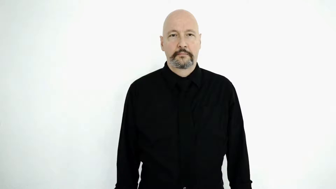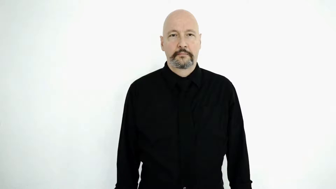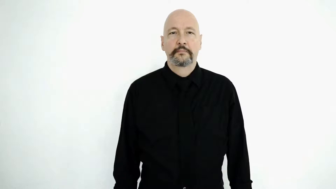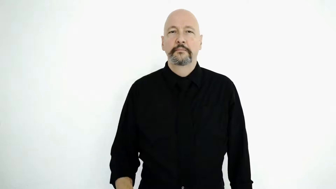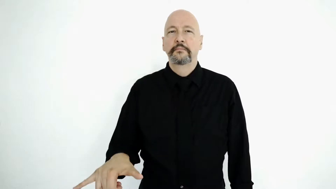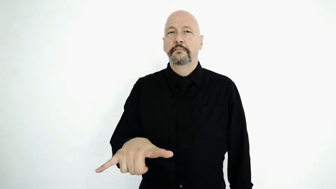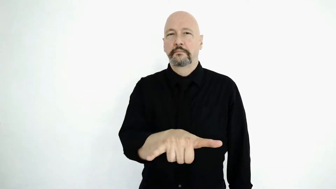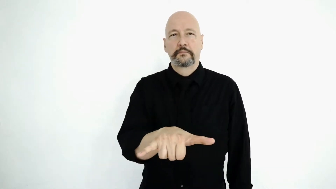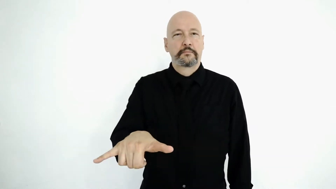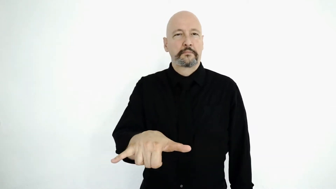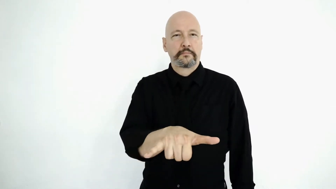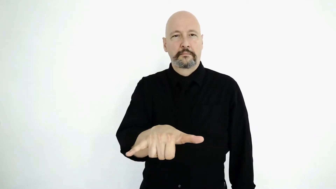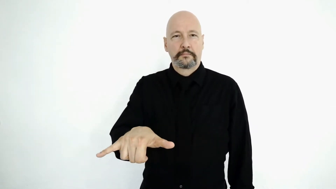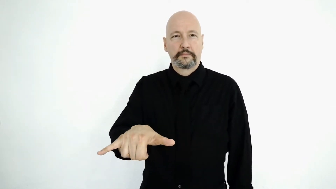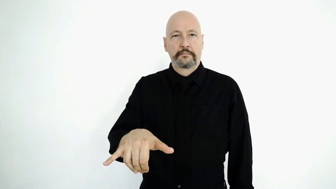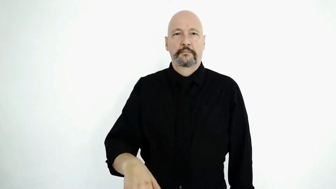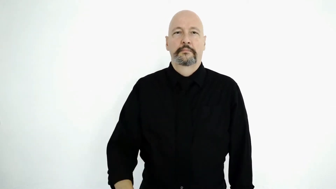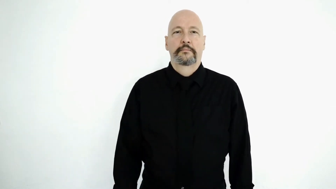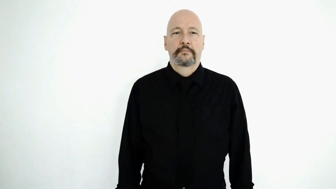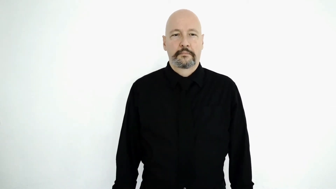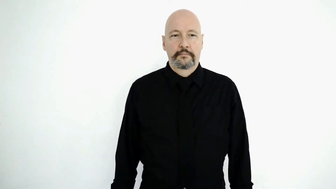alike-[SAME]